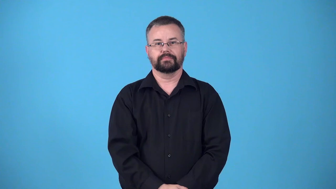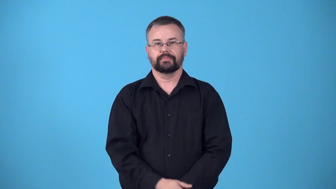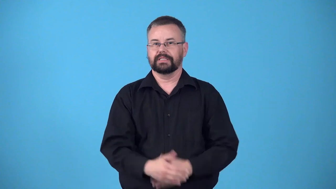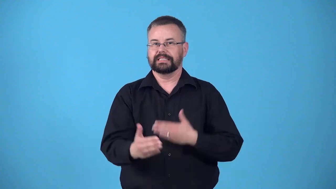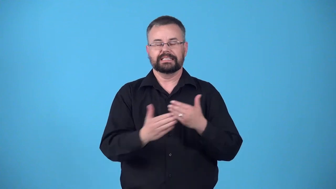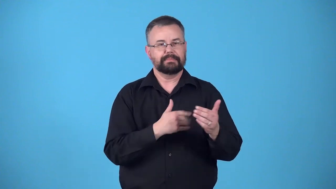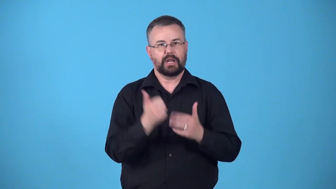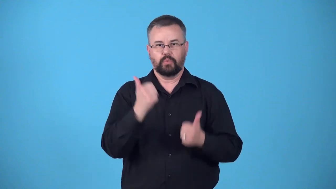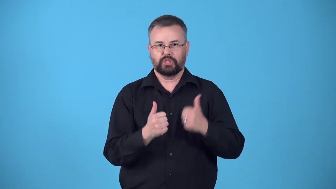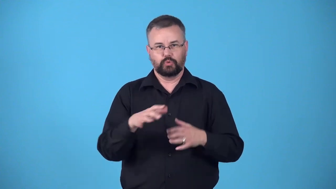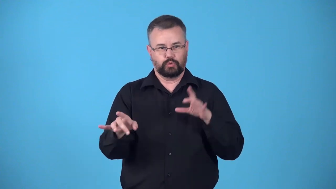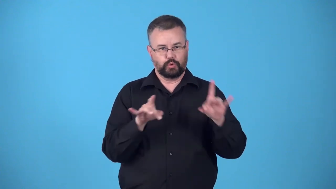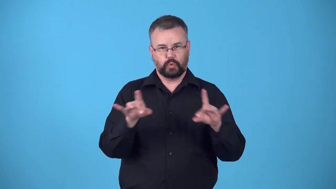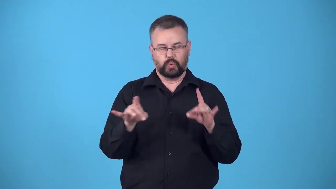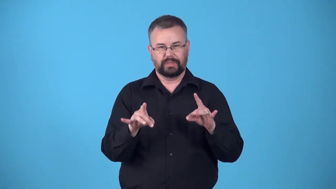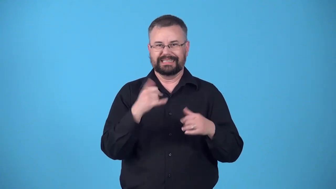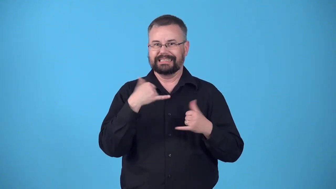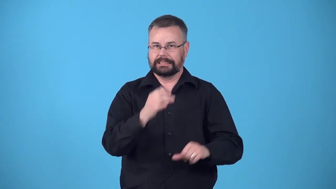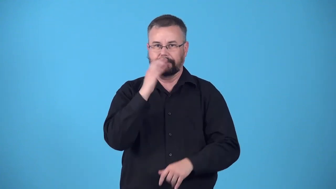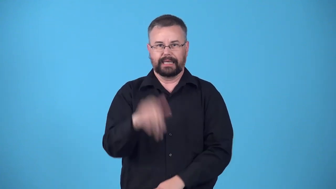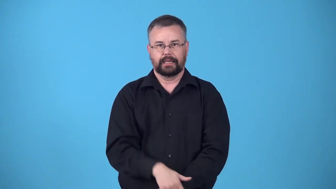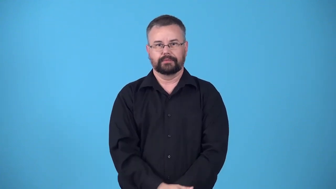damned if you do and damed if you don'tt